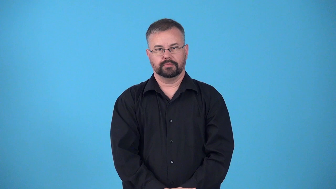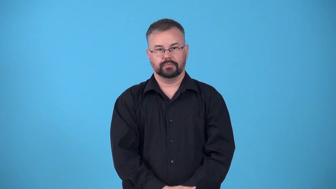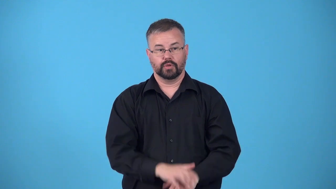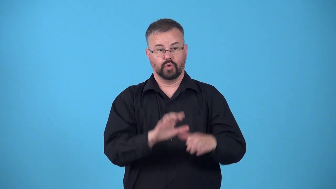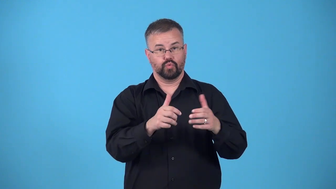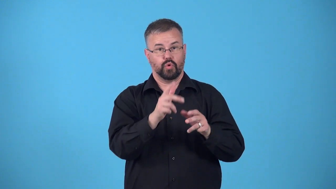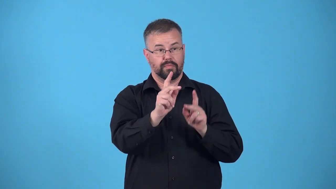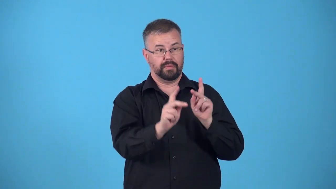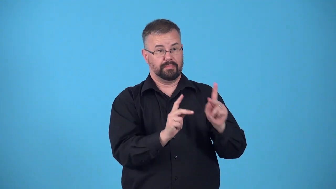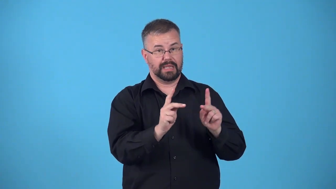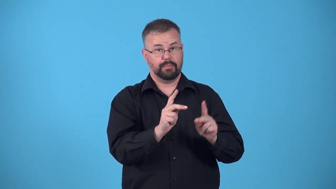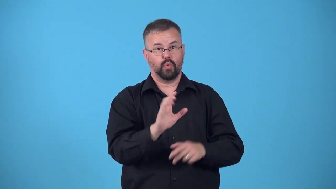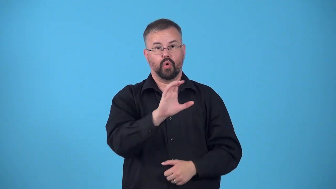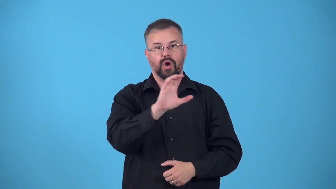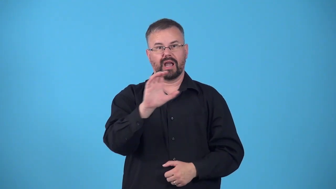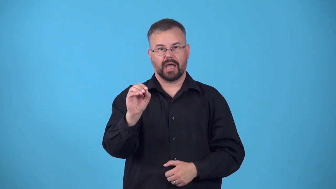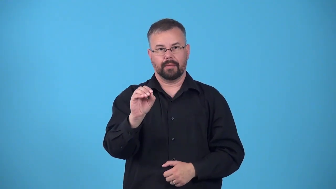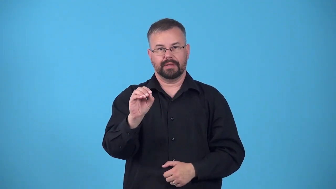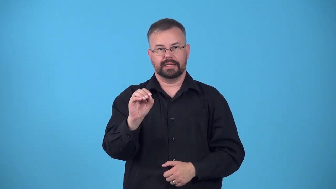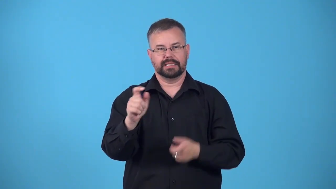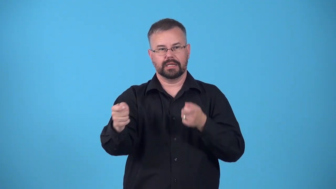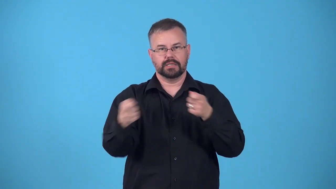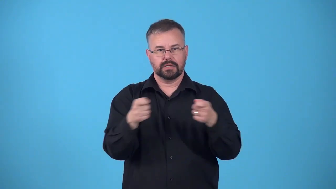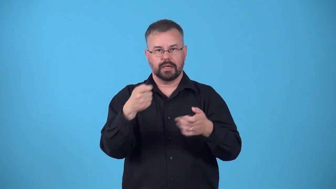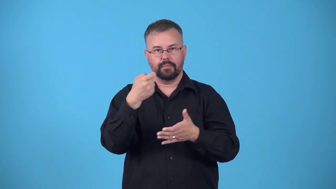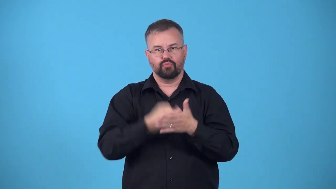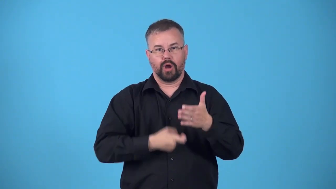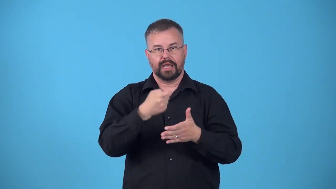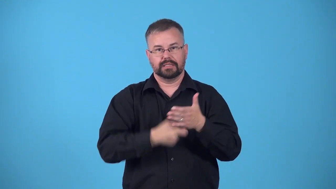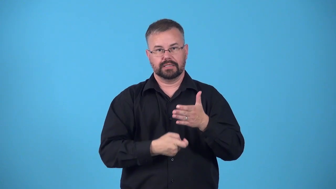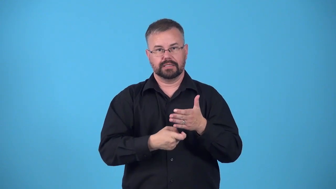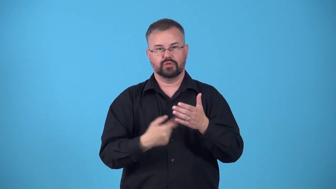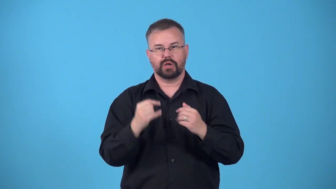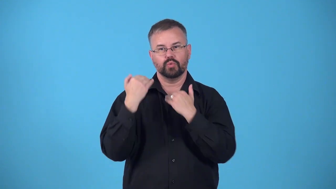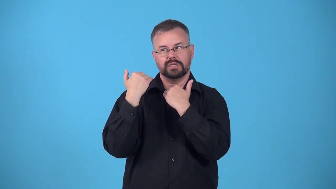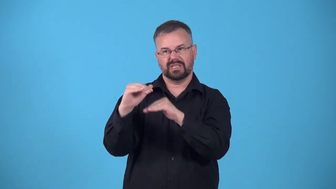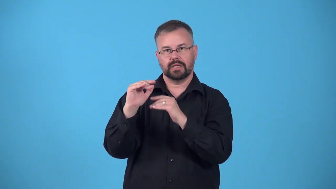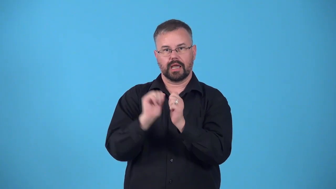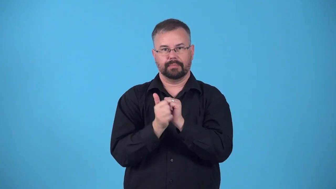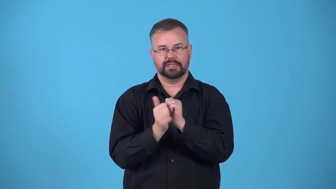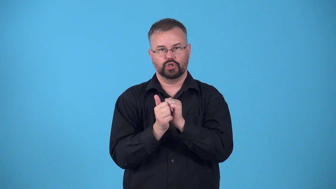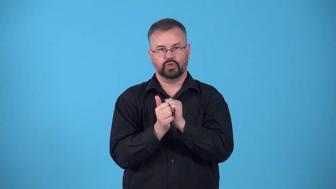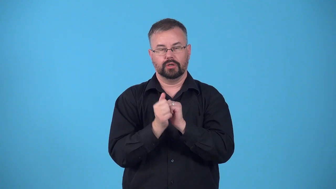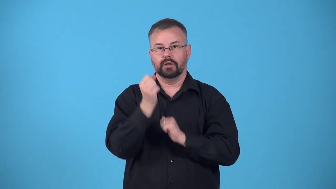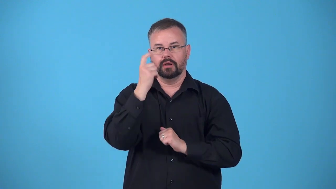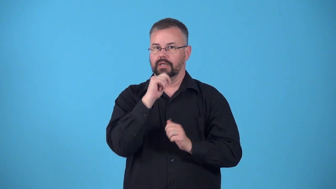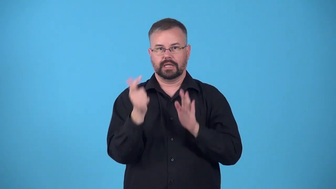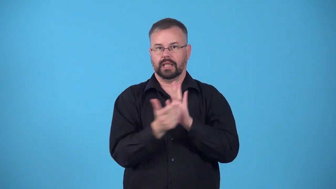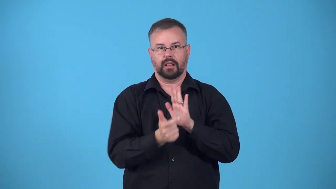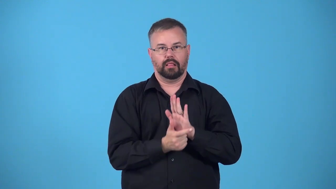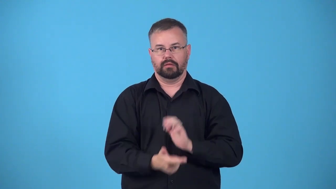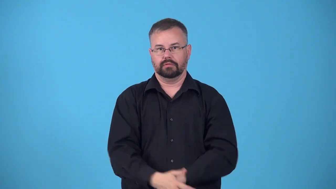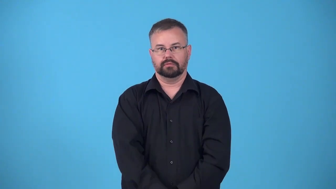trust